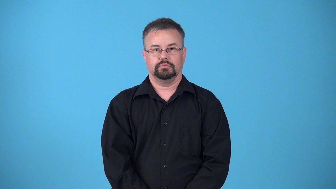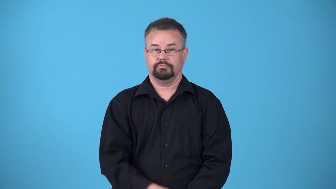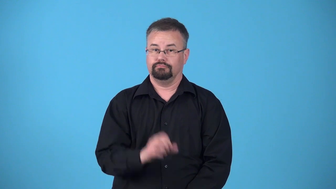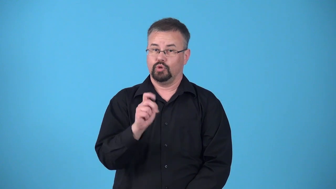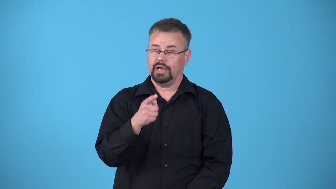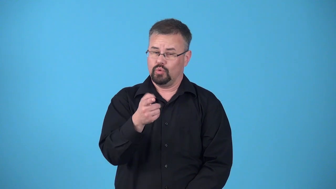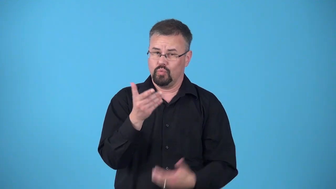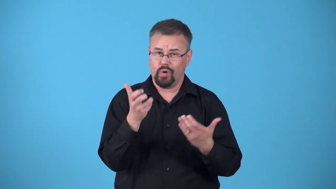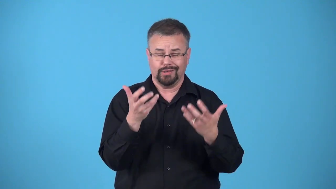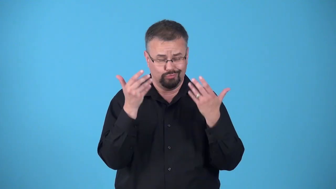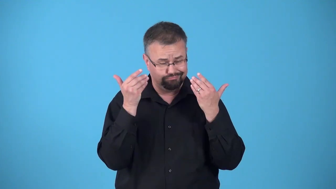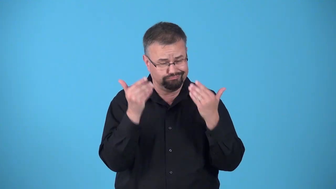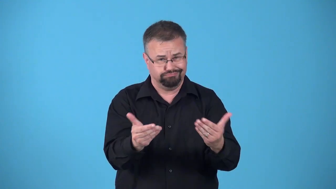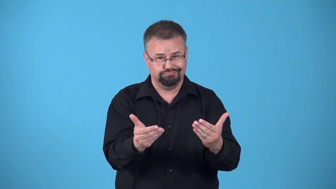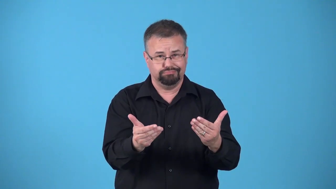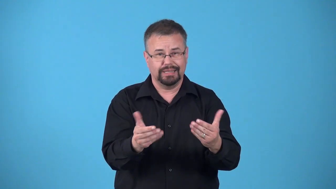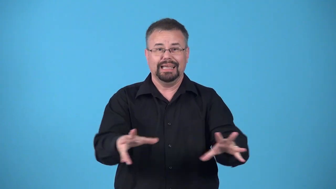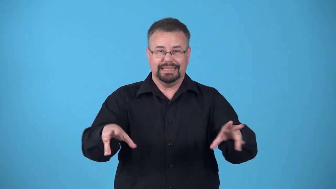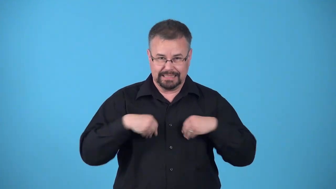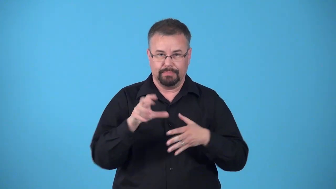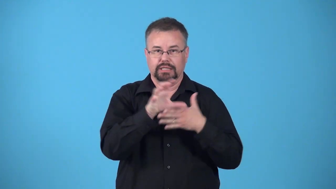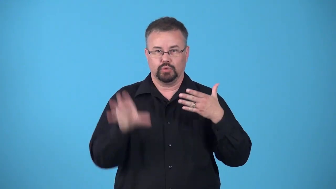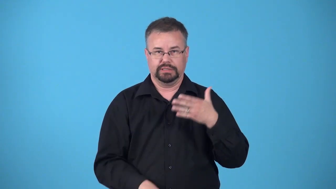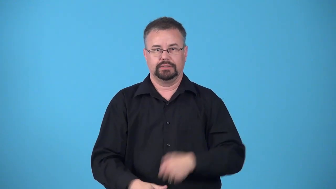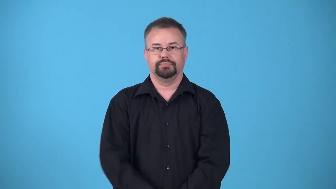it's your funeral